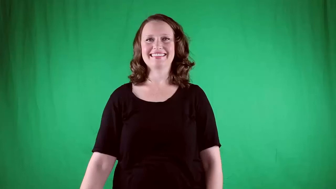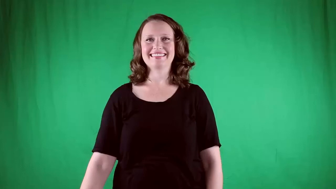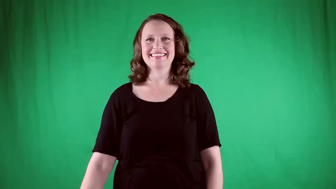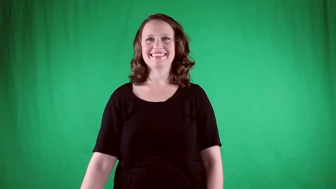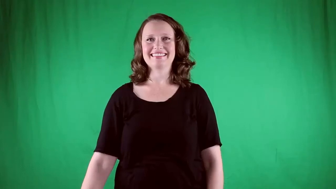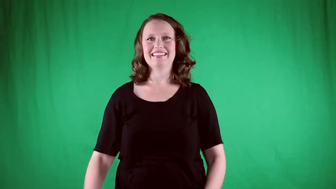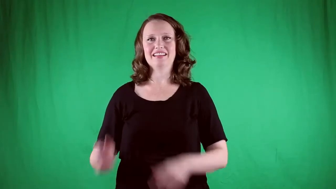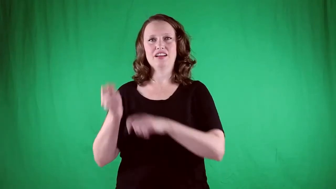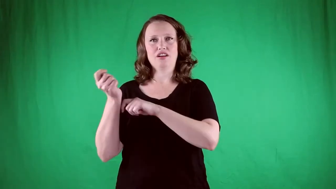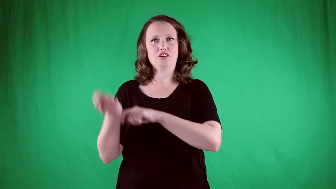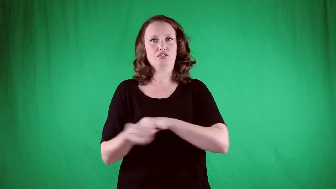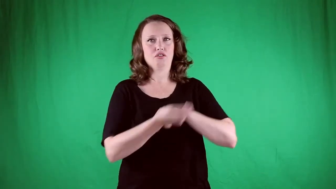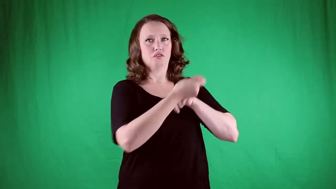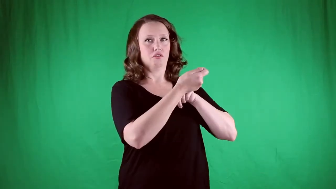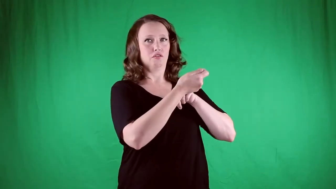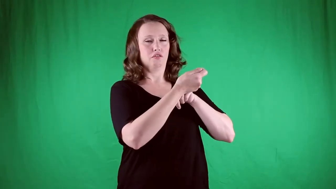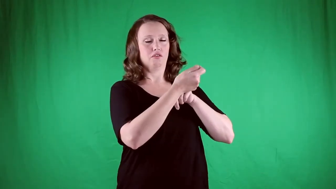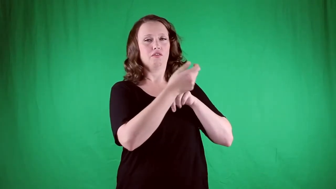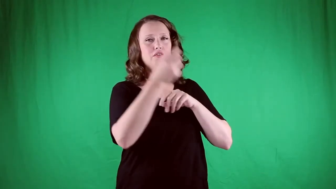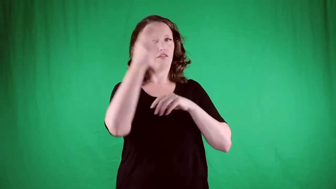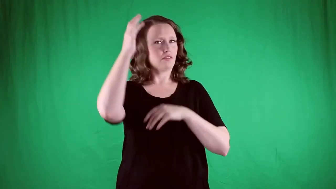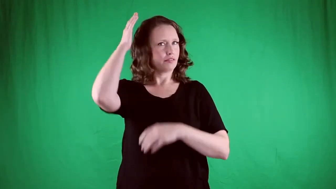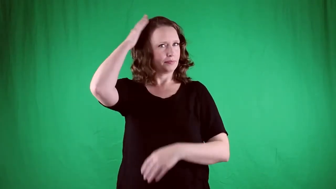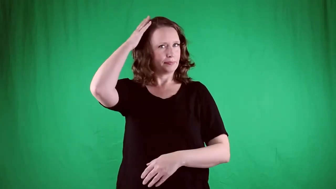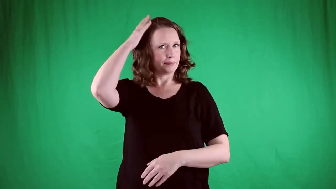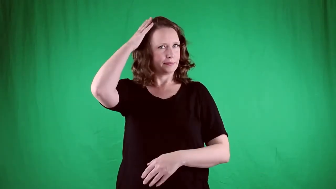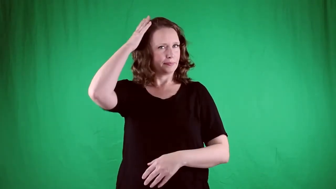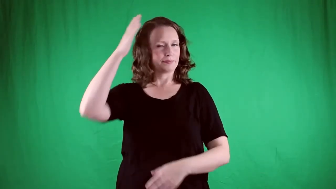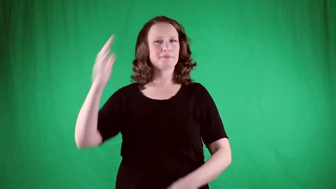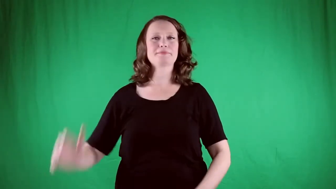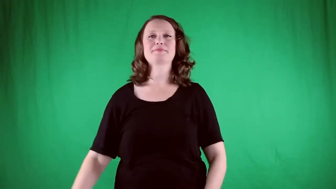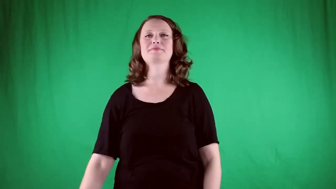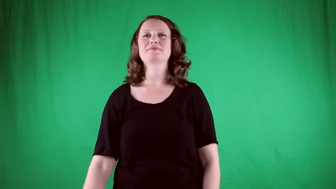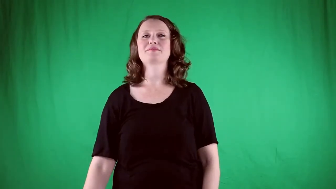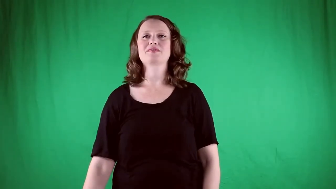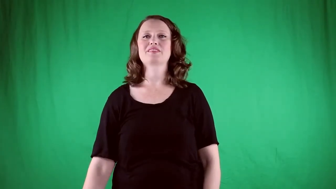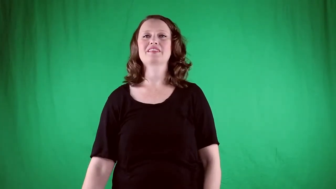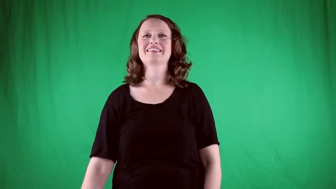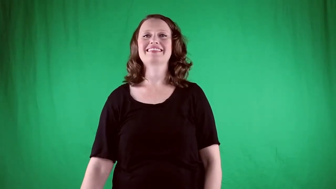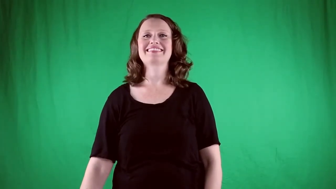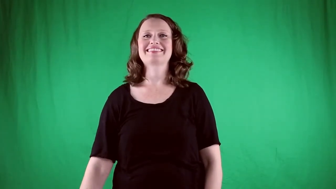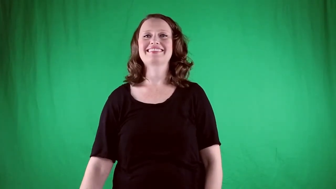Golf hat